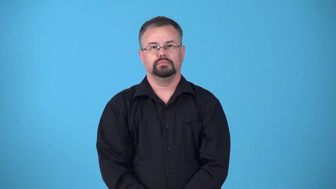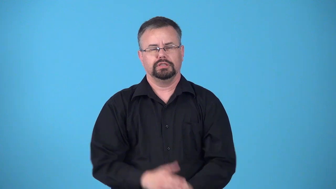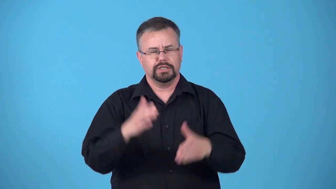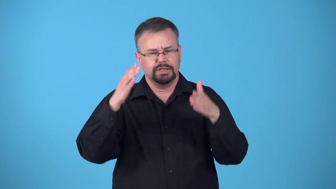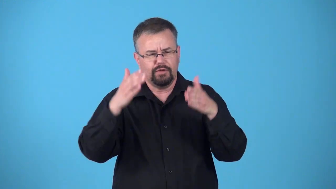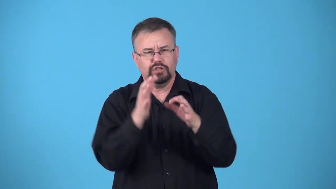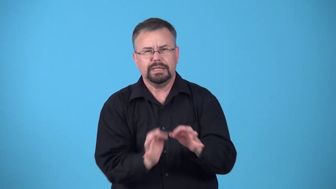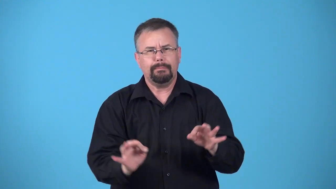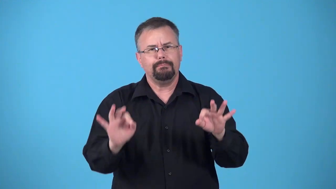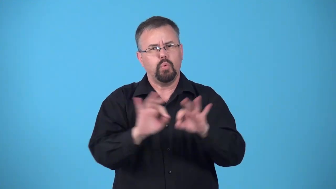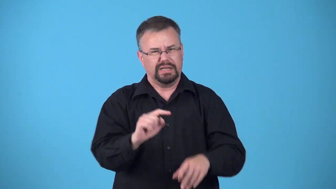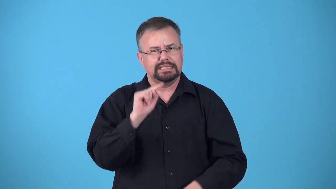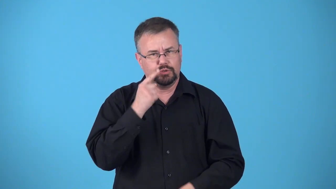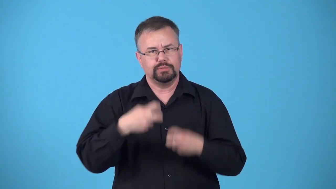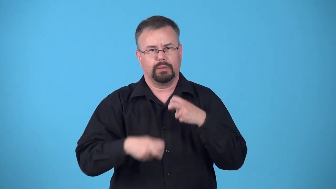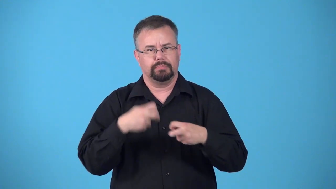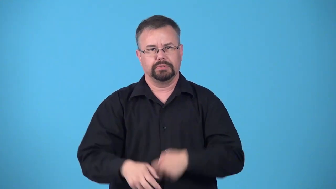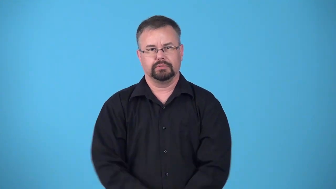nitty gritty